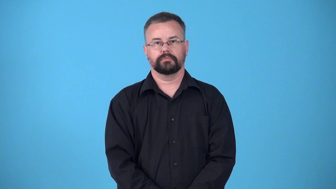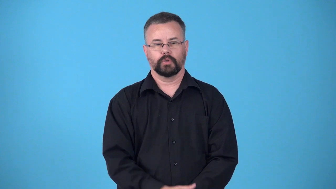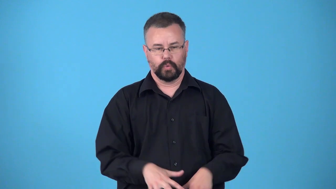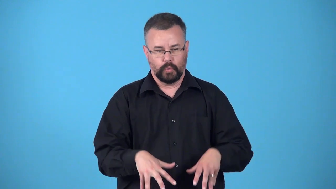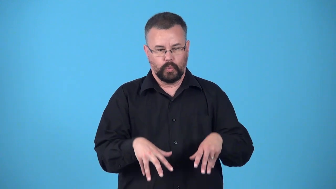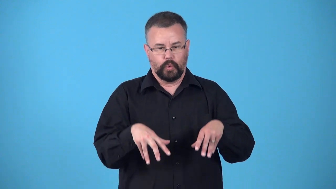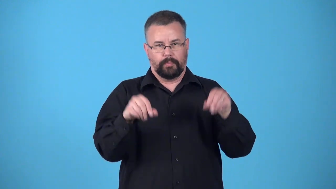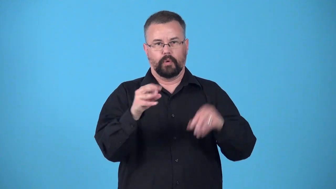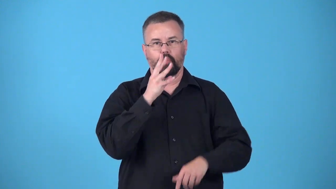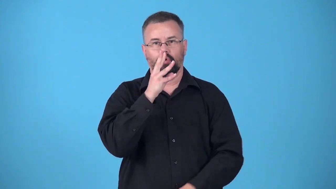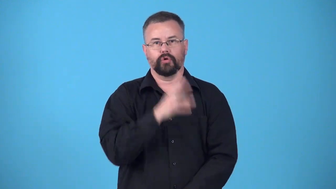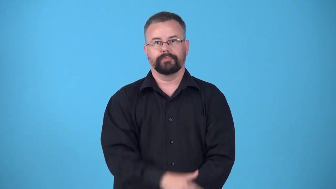dehydrate,evaporate